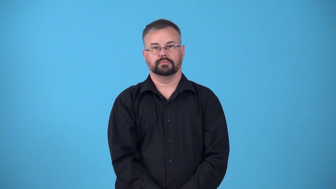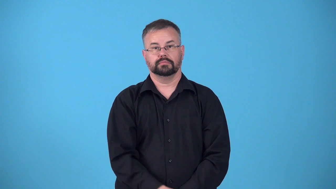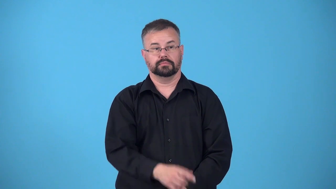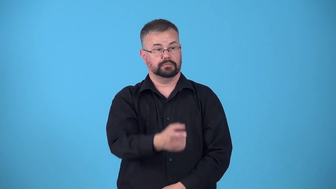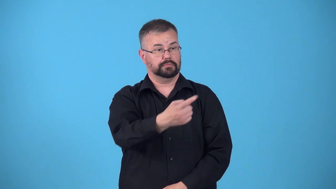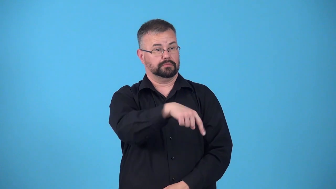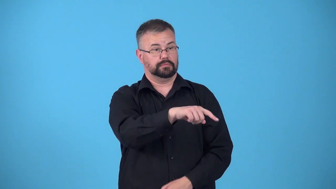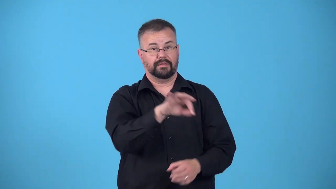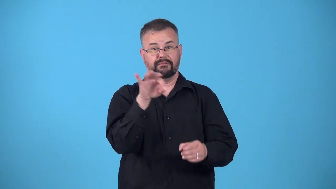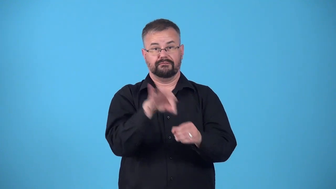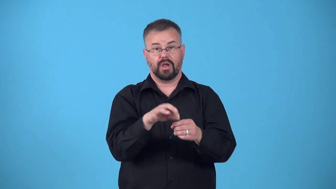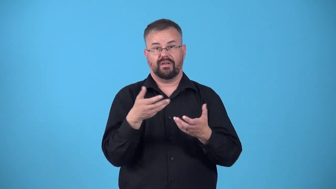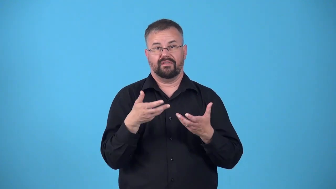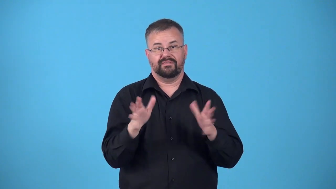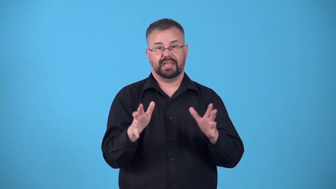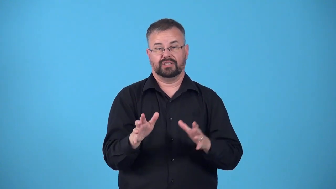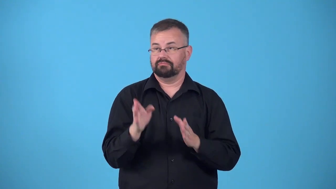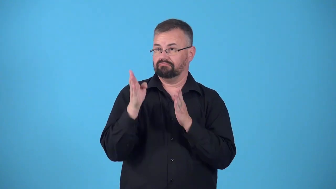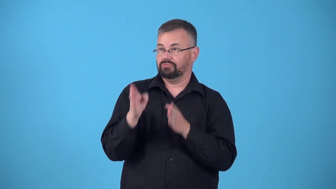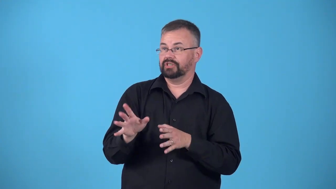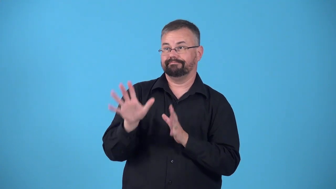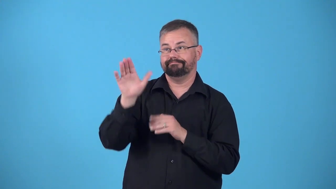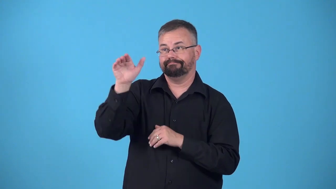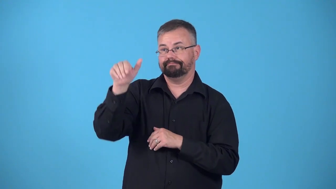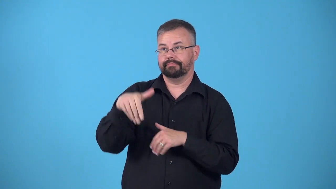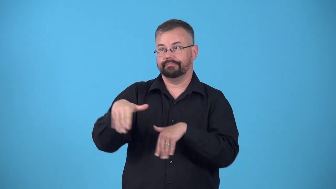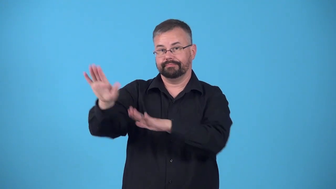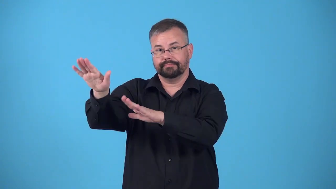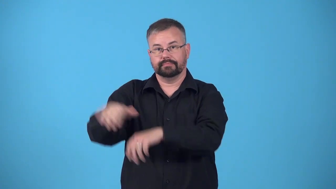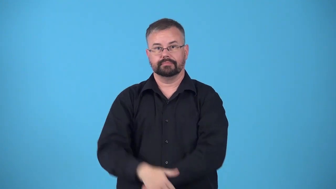vote out